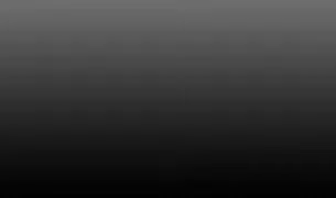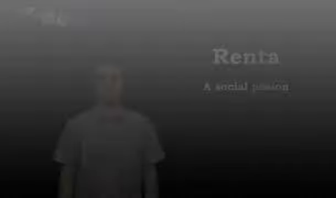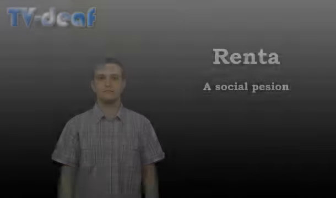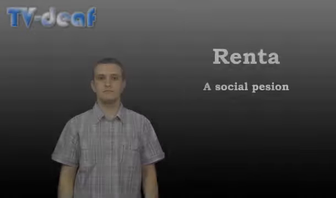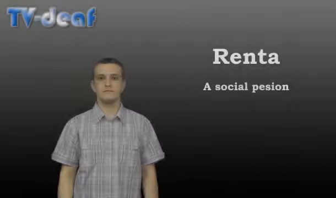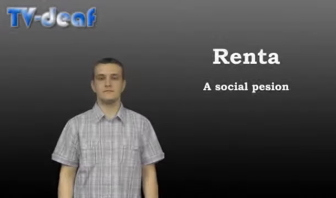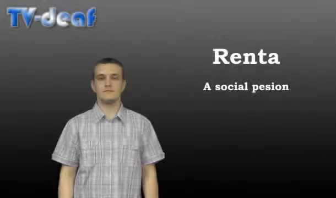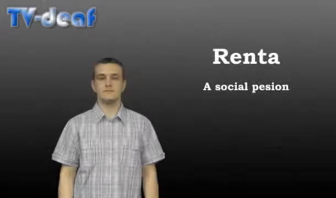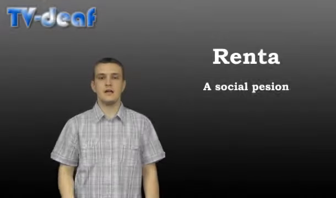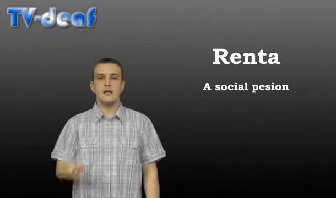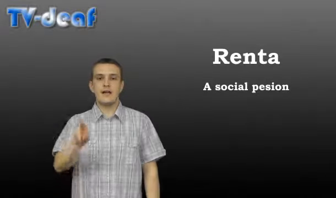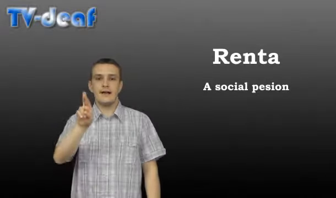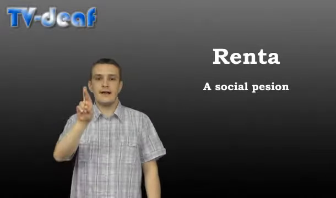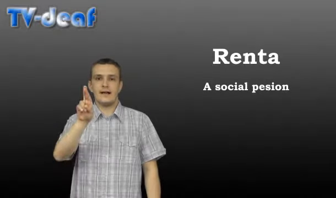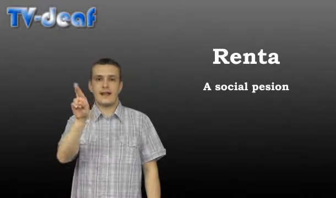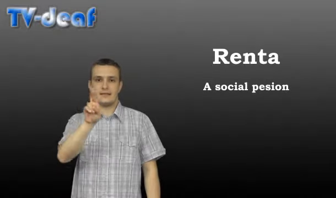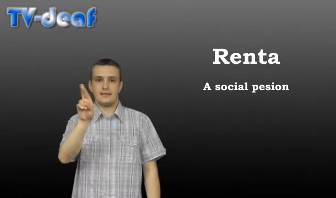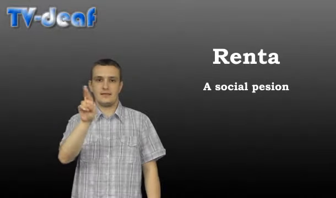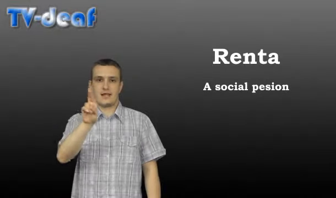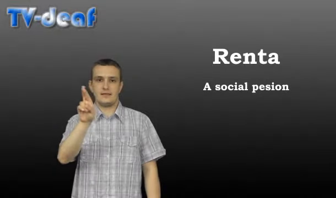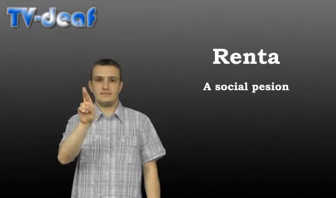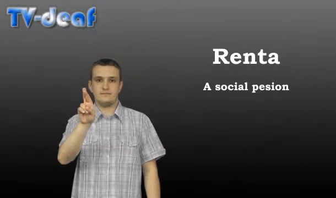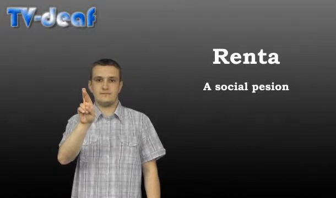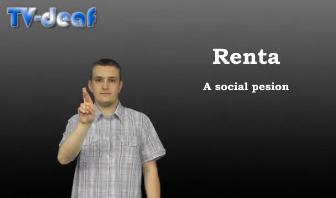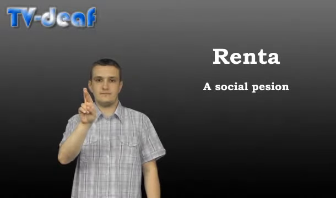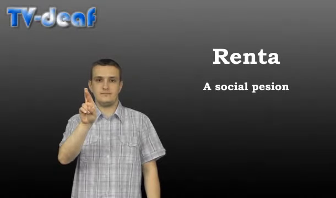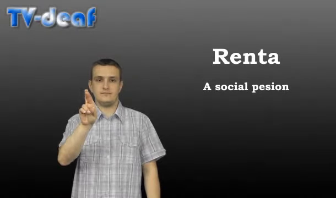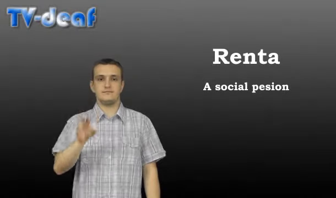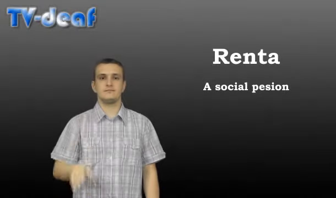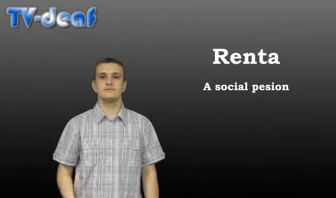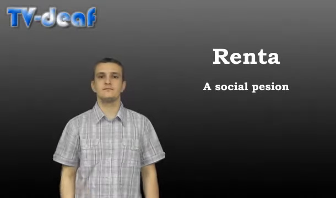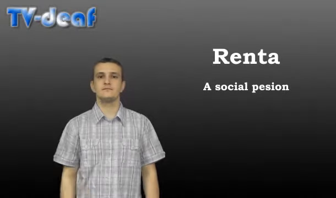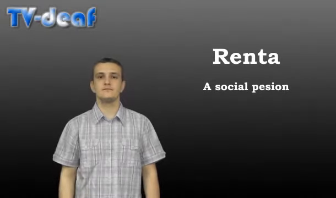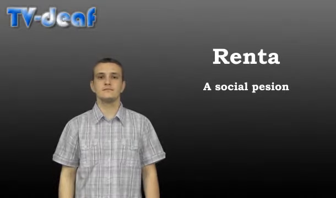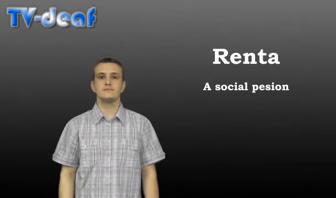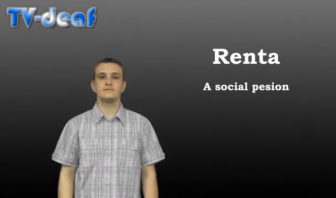Social pesion